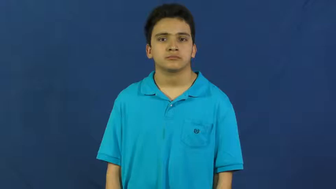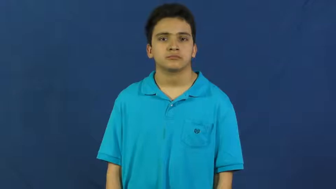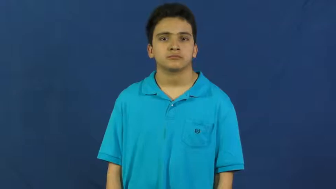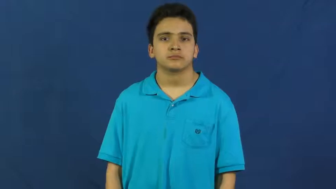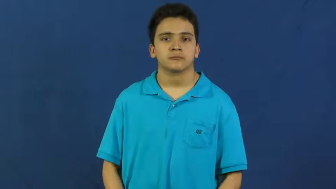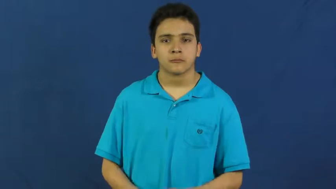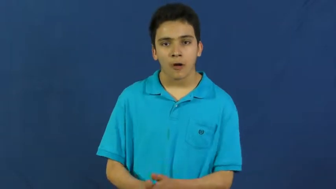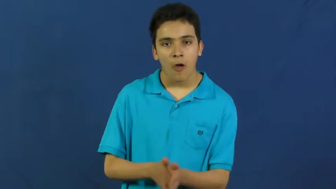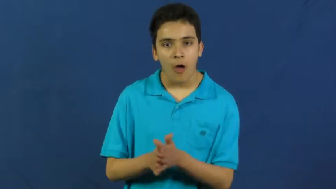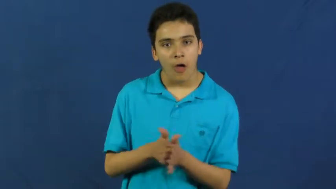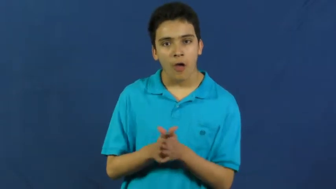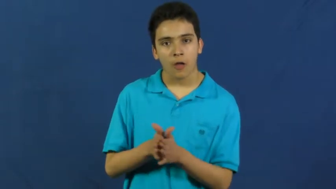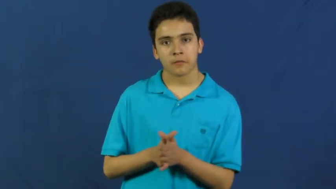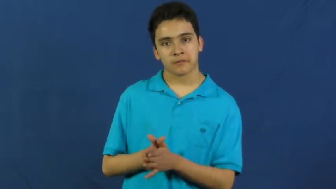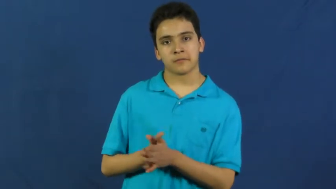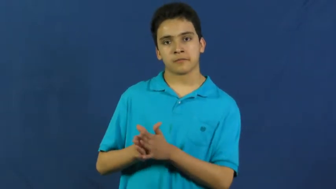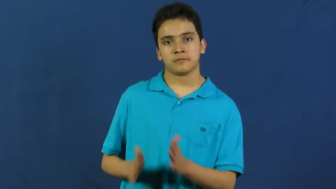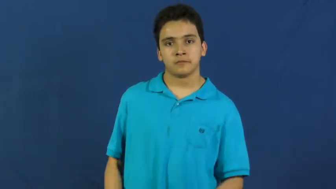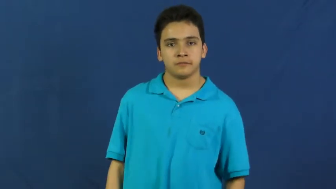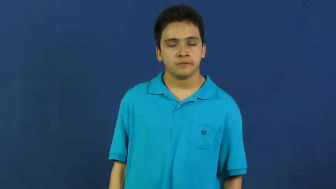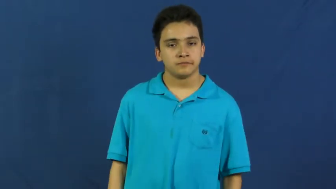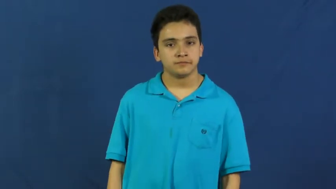enthusiastic,eager,up,hot on,keen on,keen about,agog,gusto,alacrity,fire,bug,ardor,big